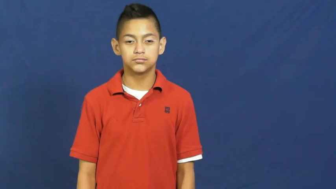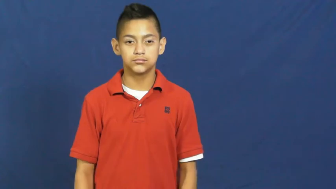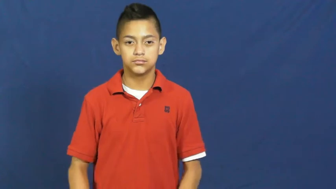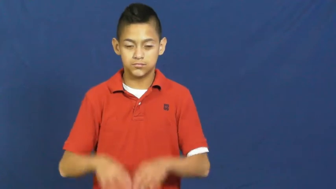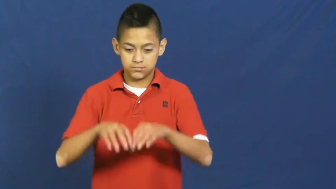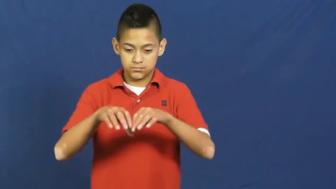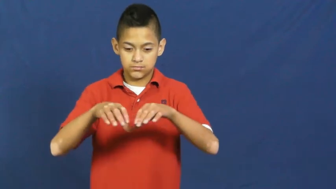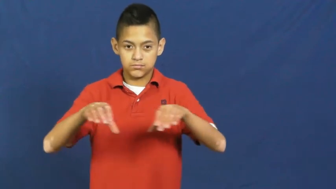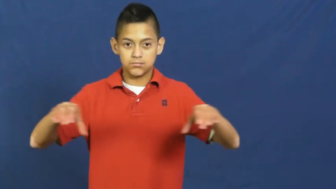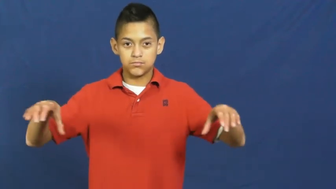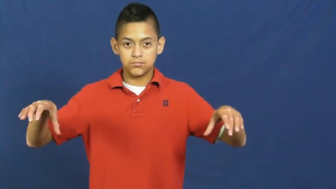block